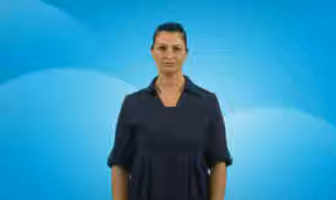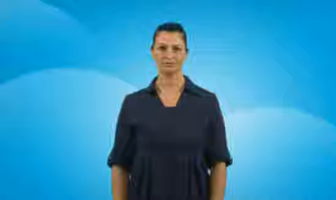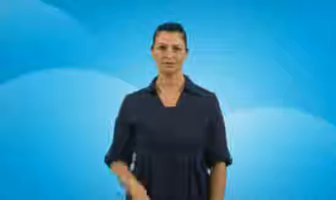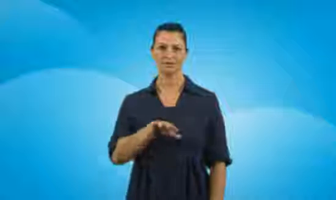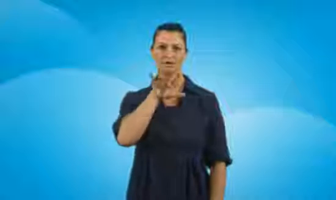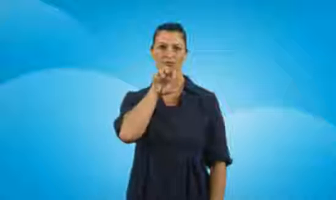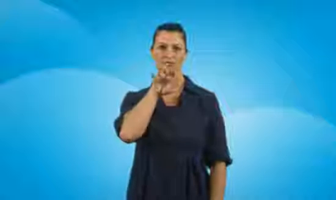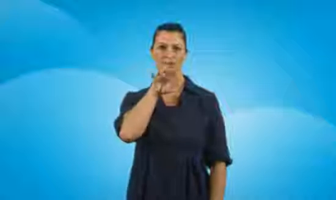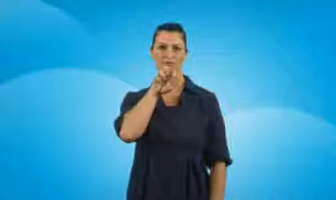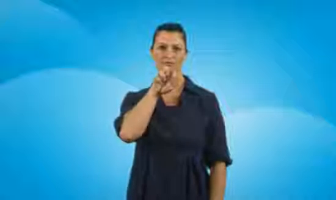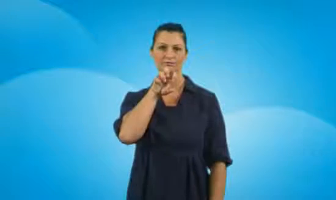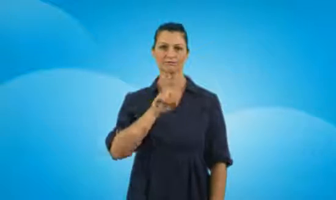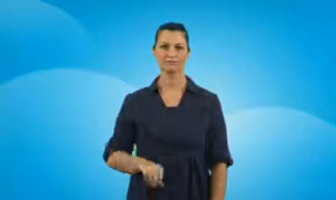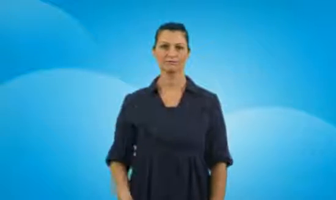Dog